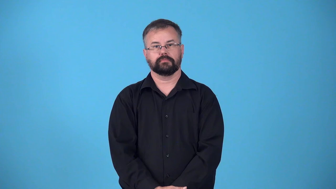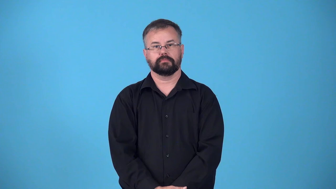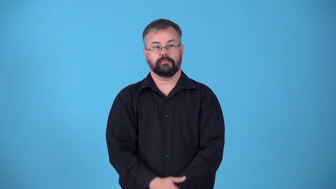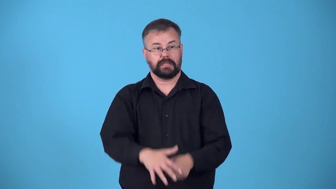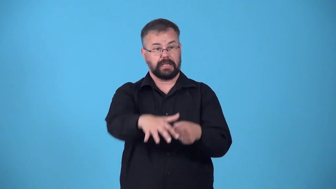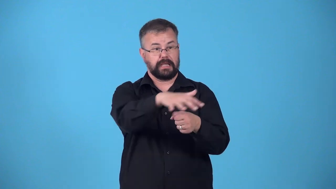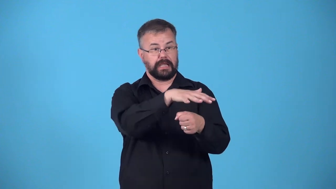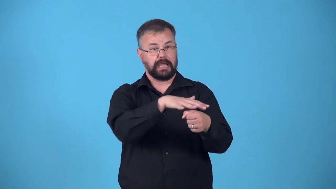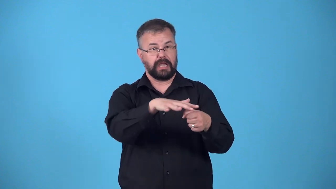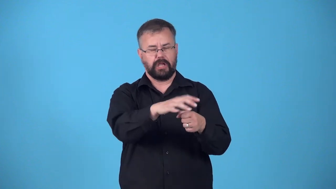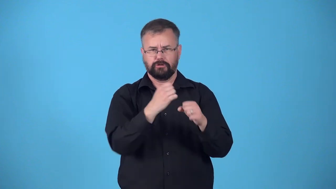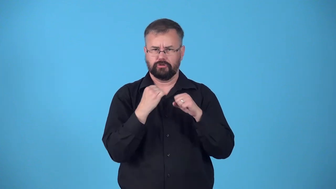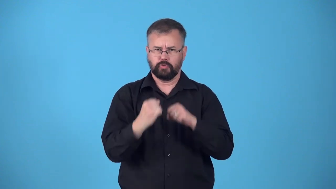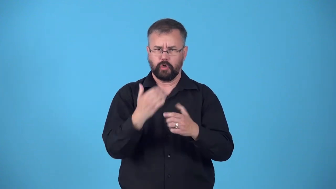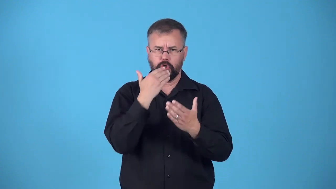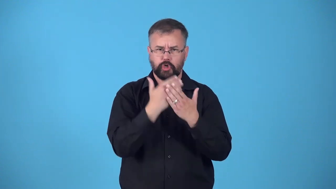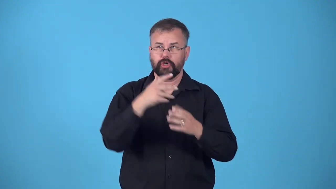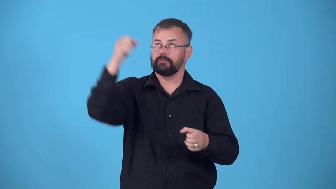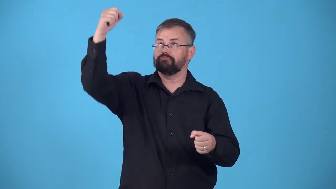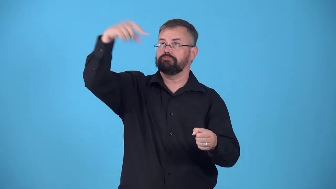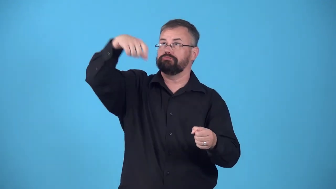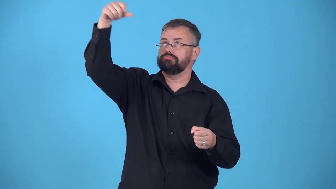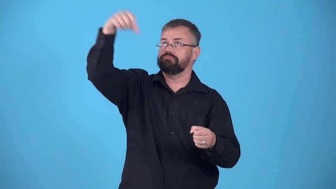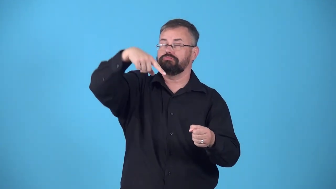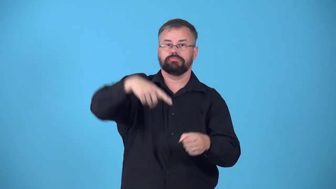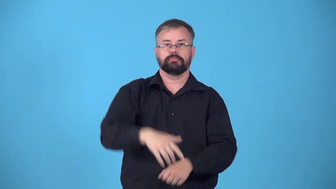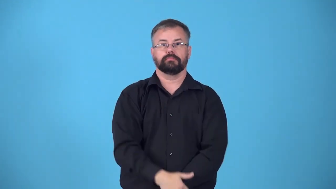footprint